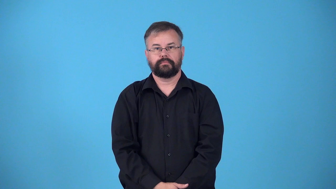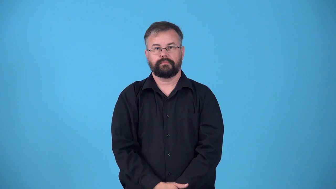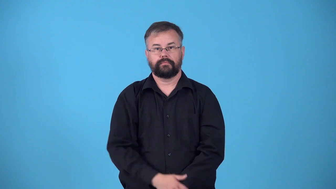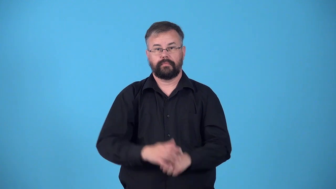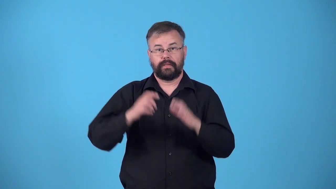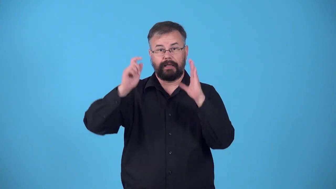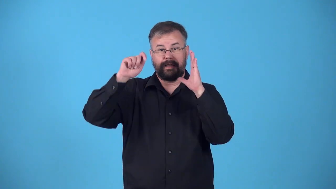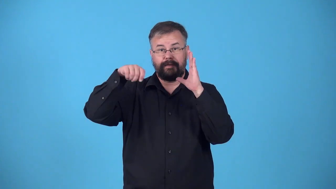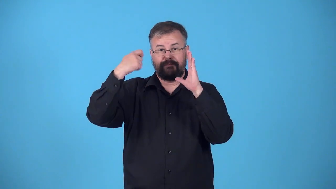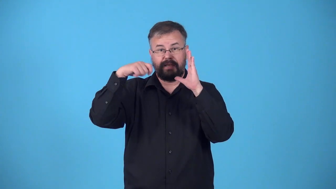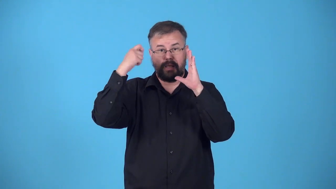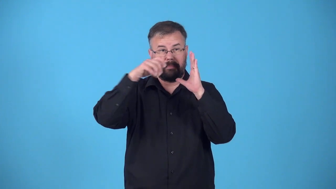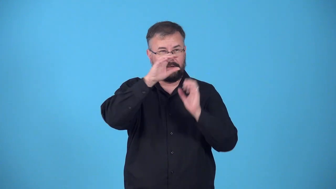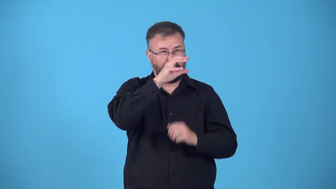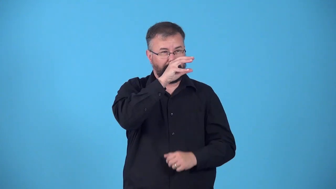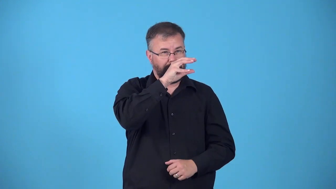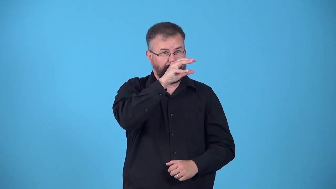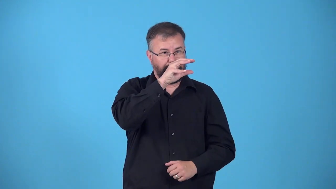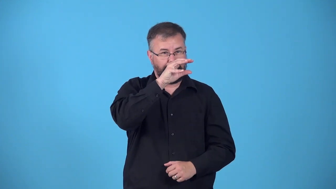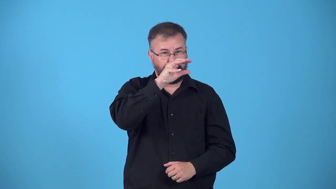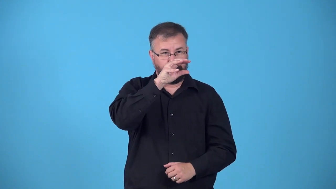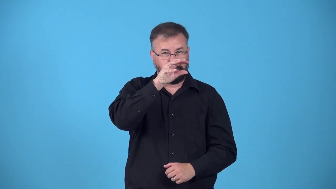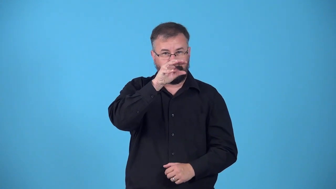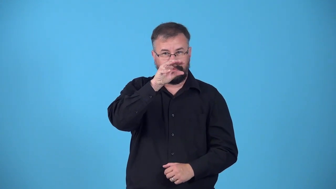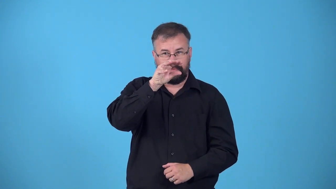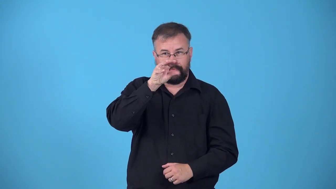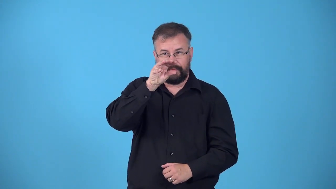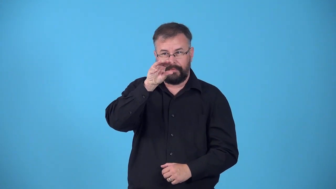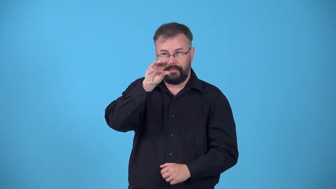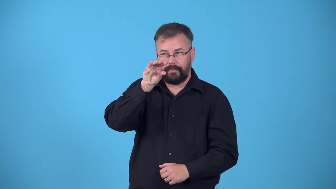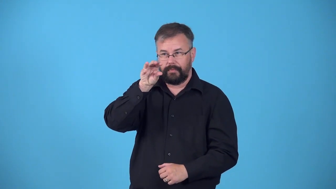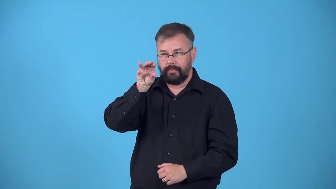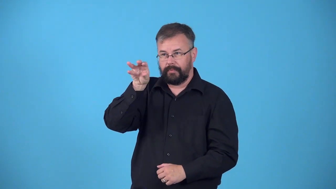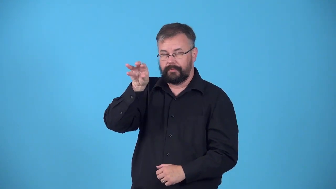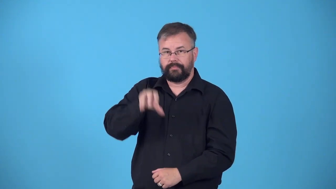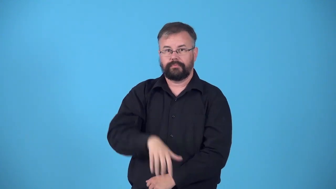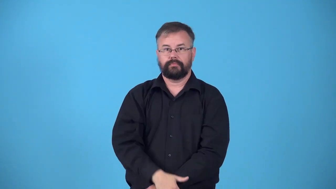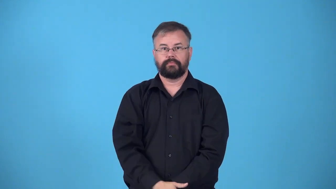pan, sweep